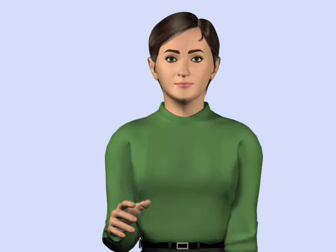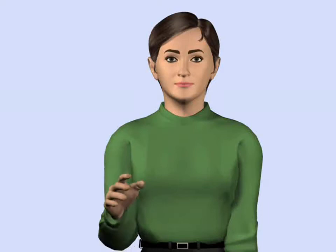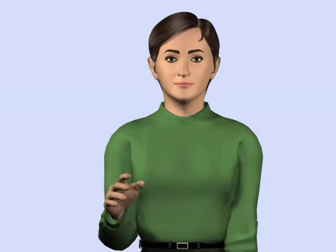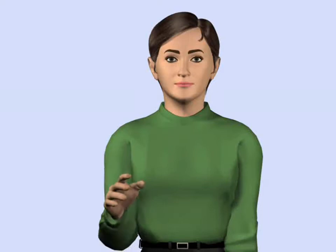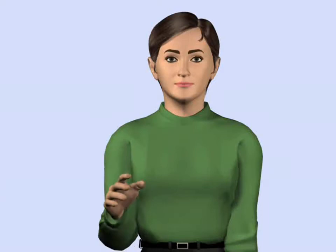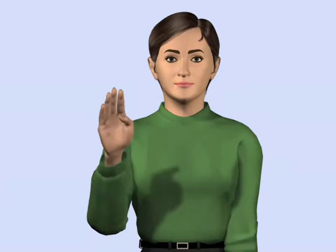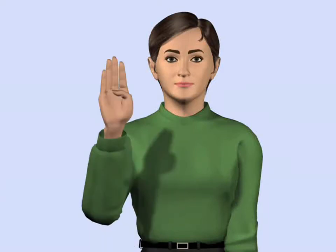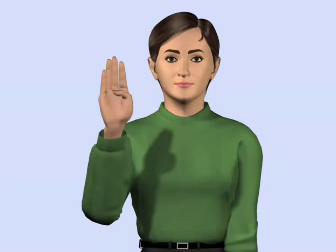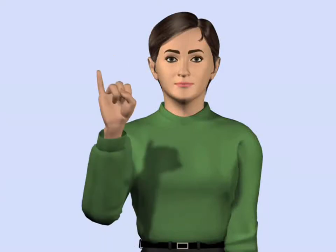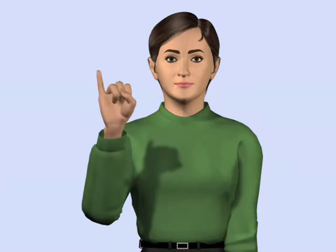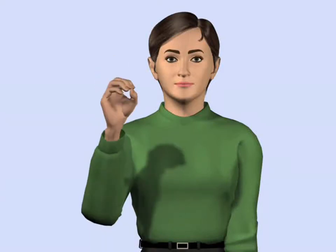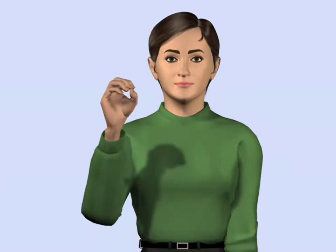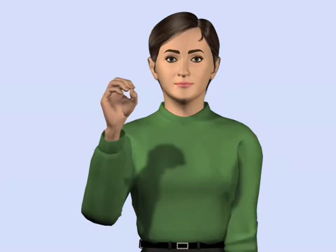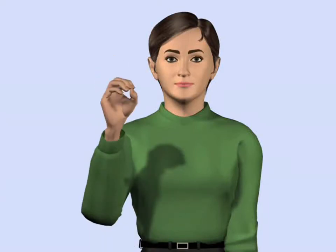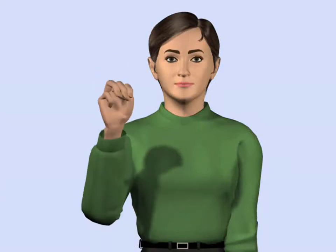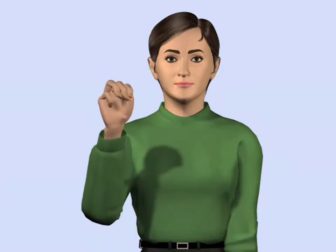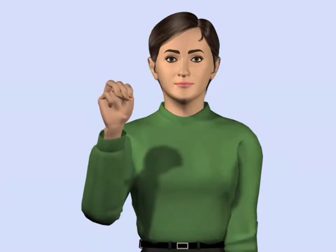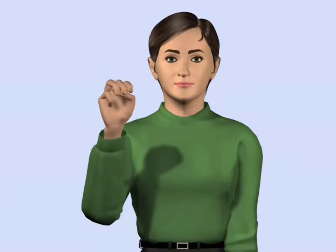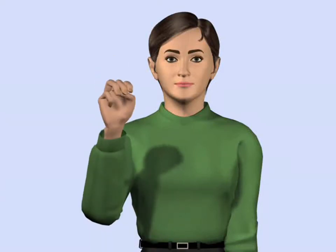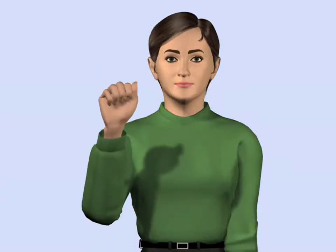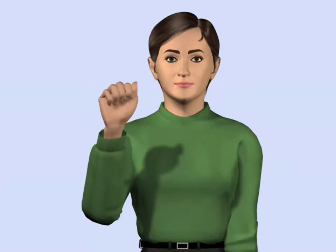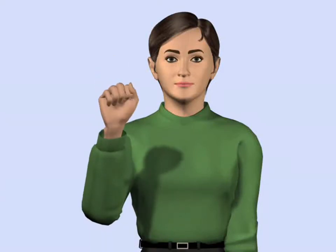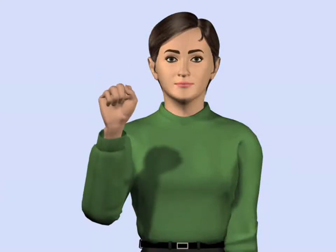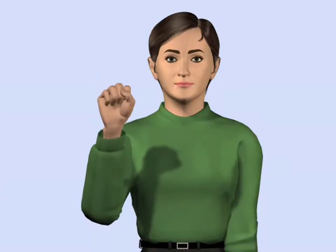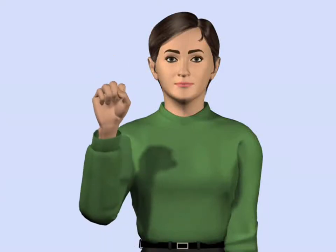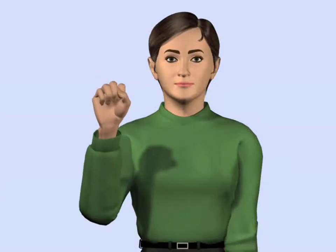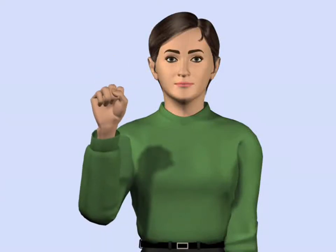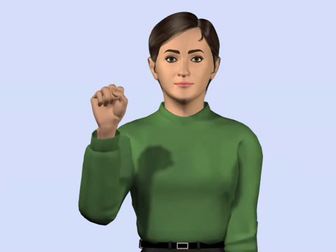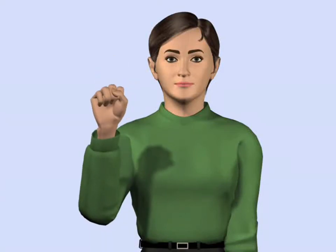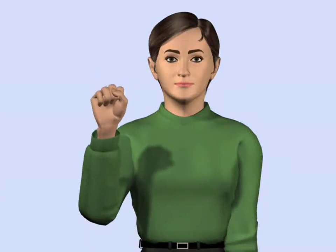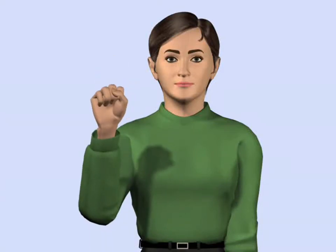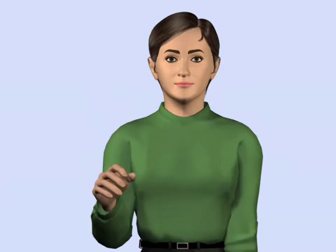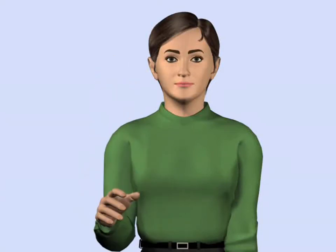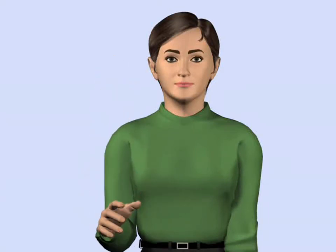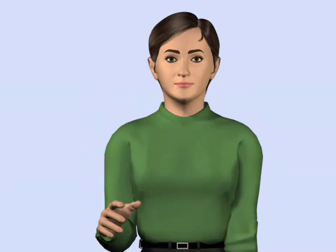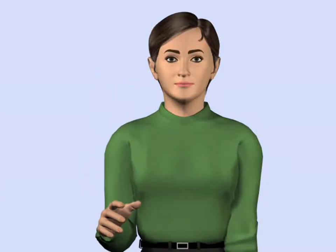biomass-fuel